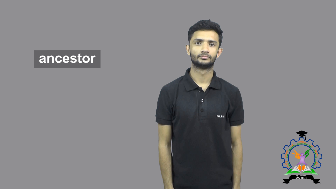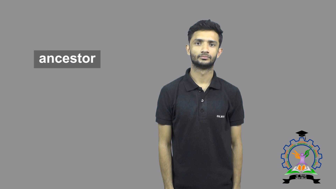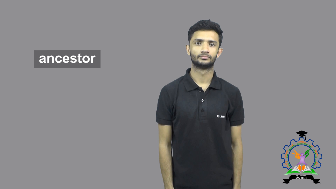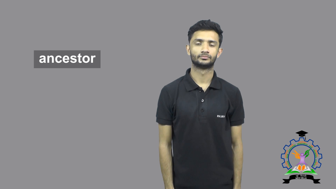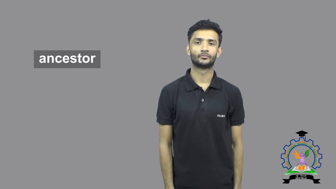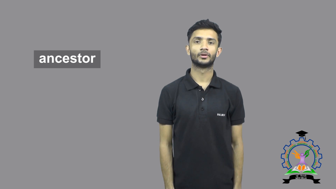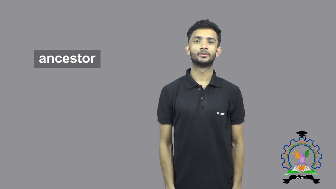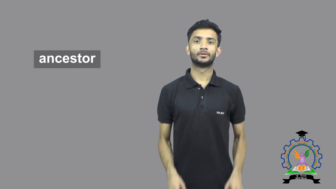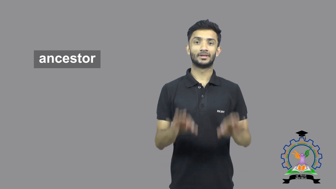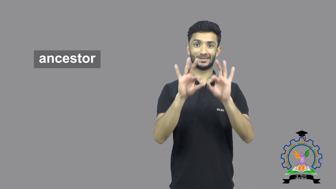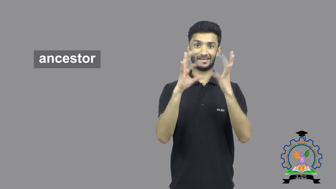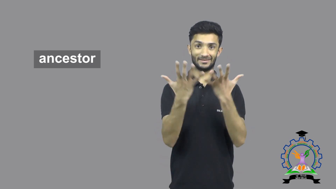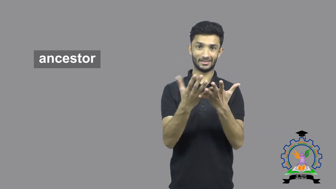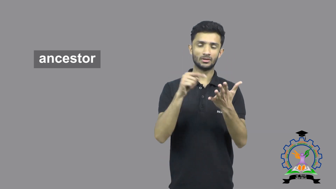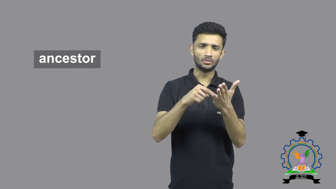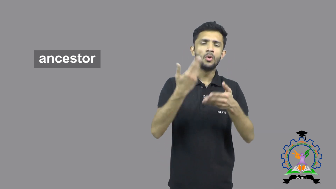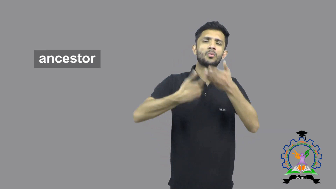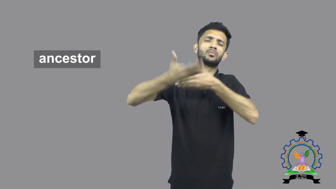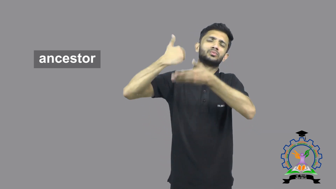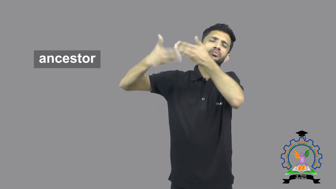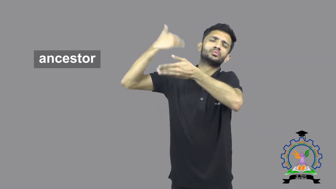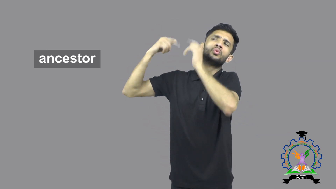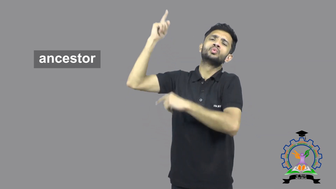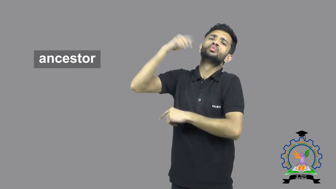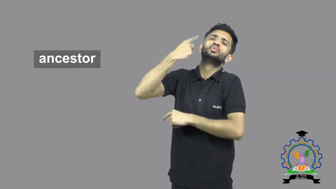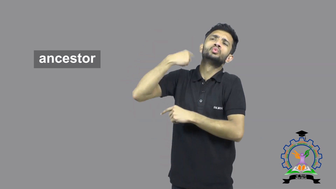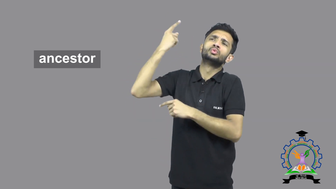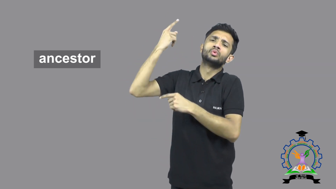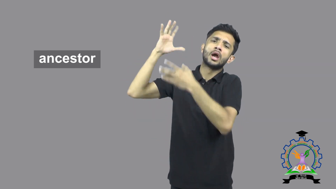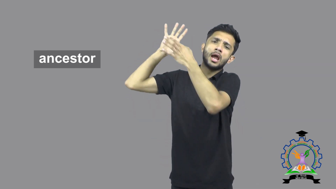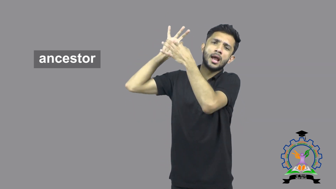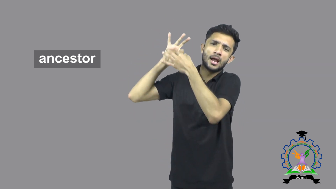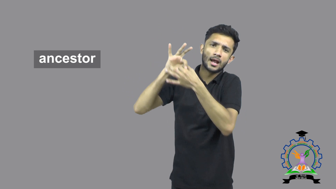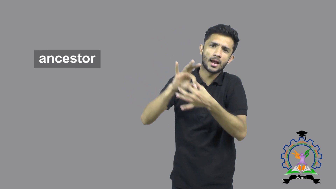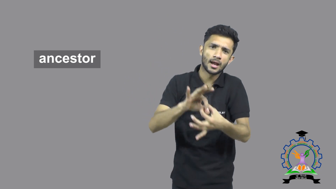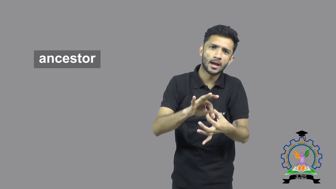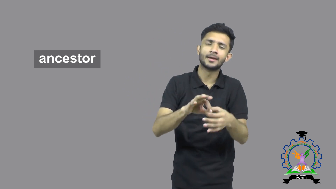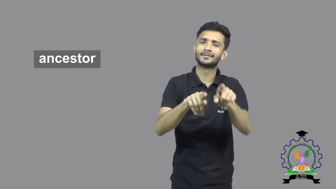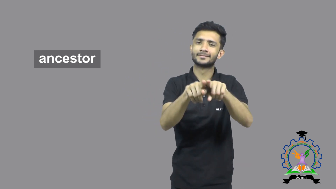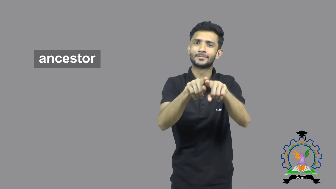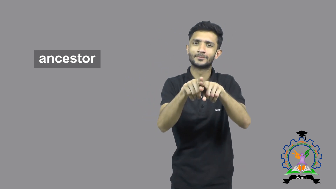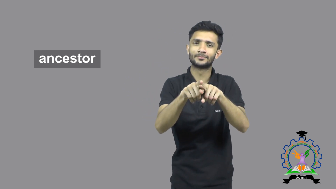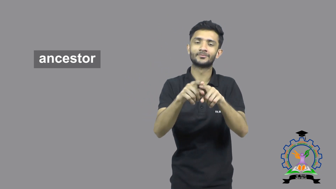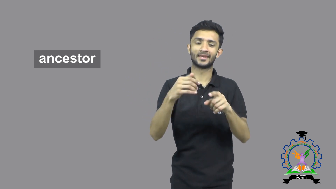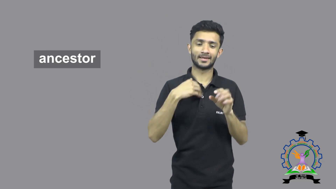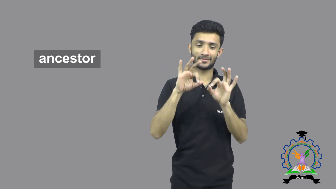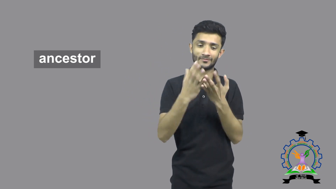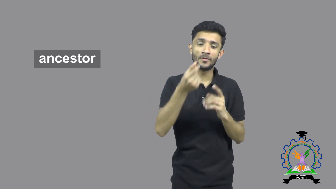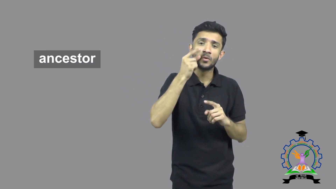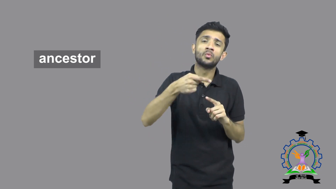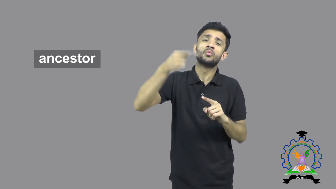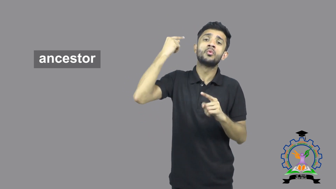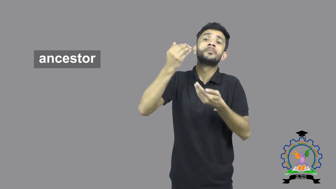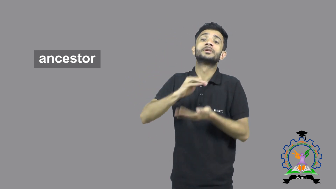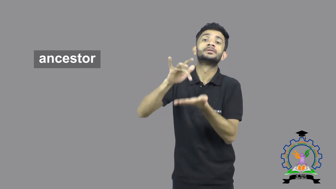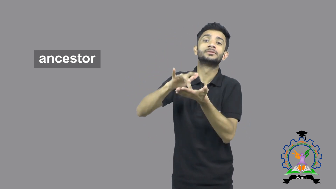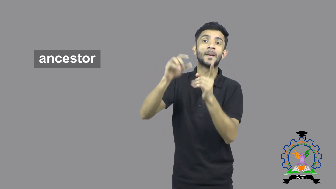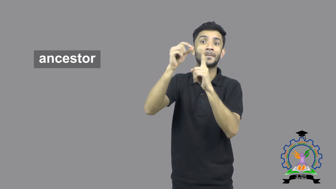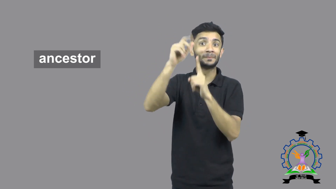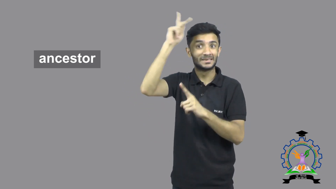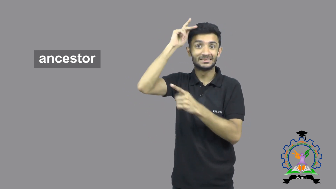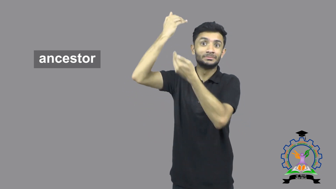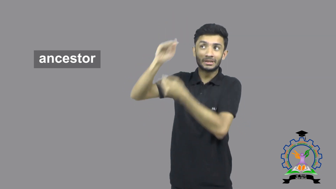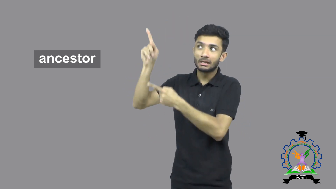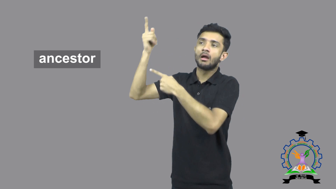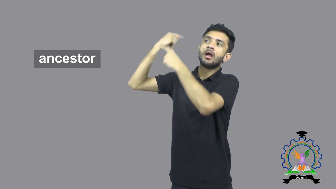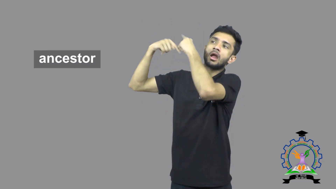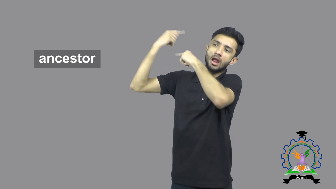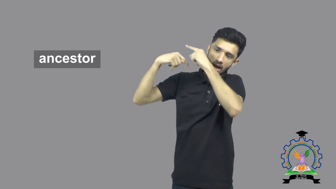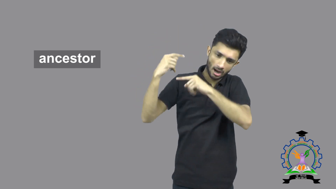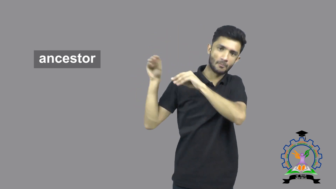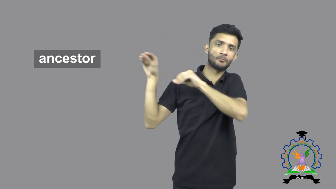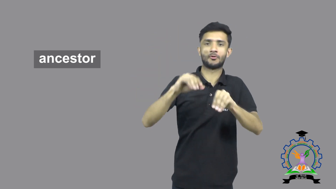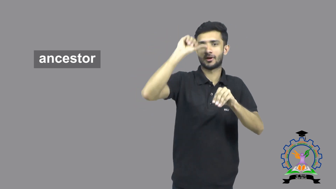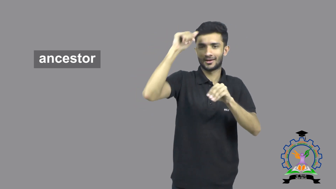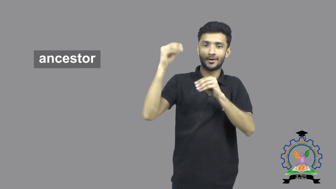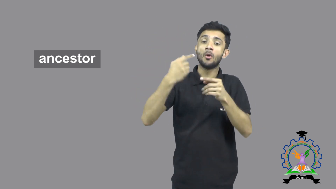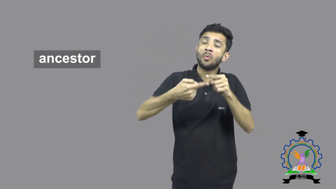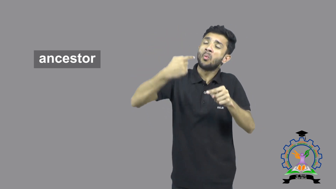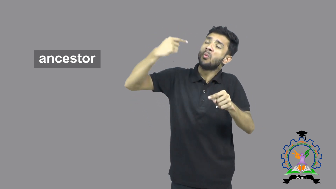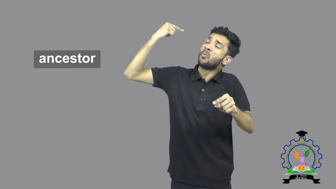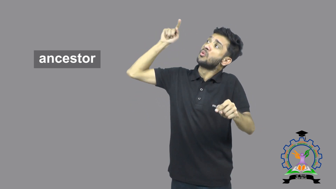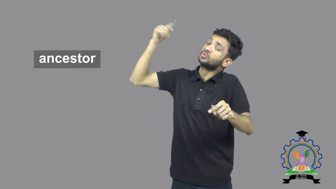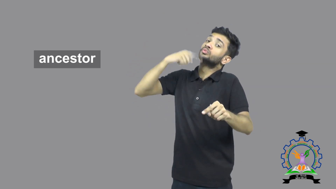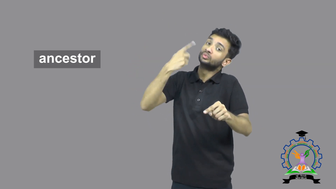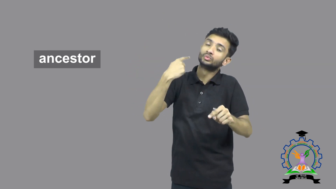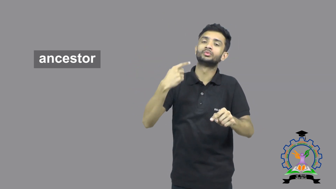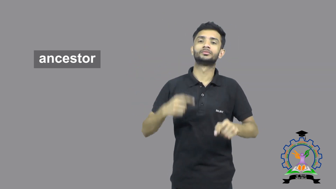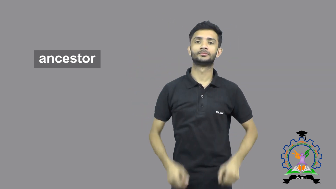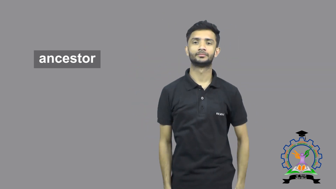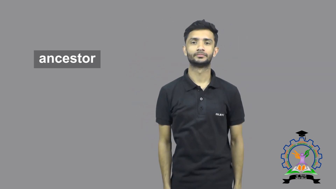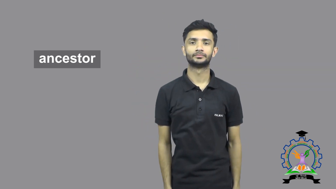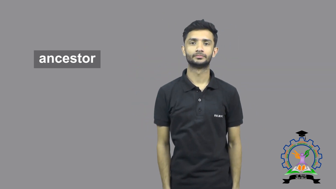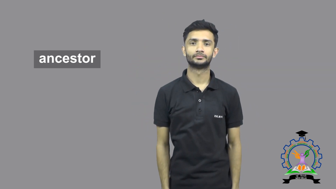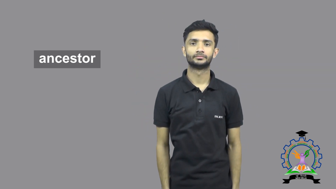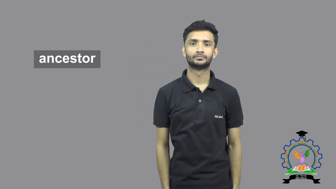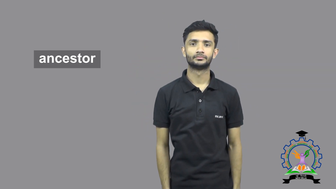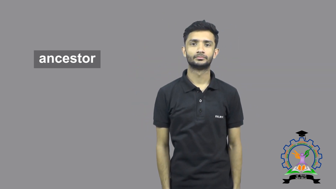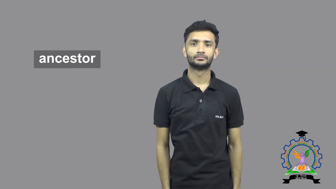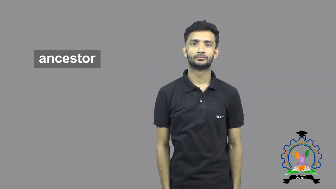ancestor